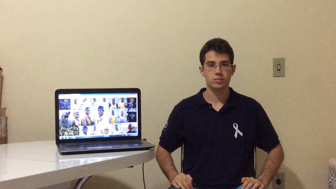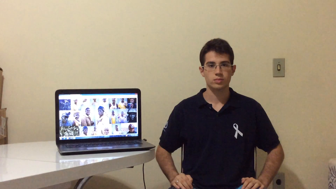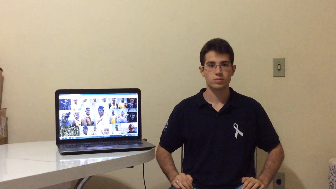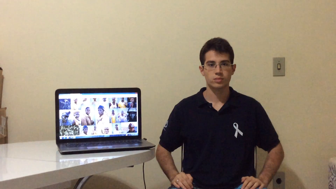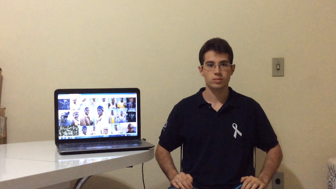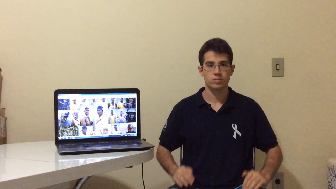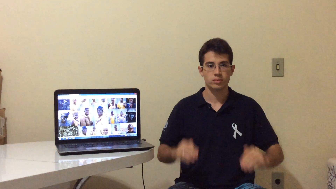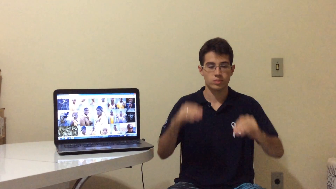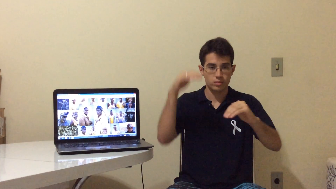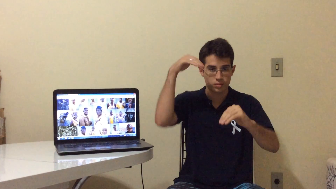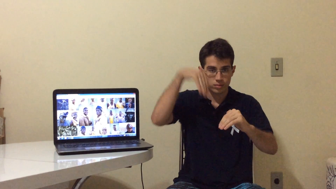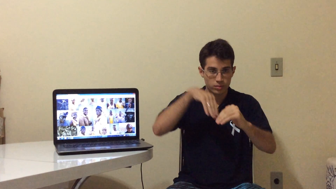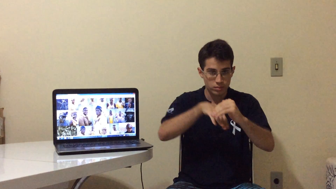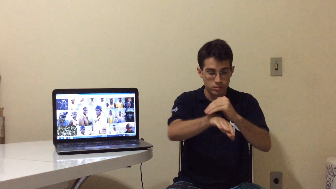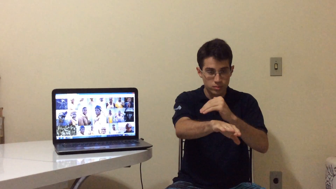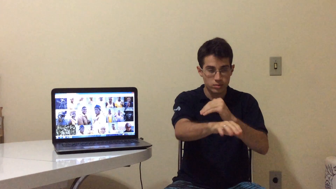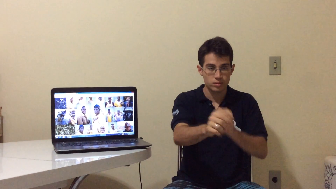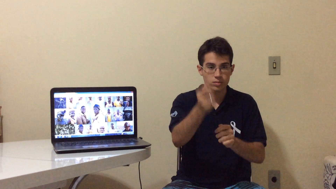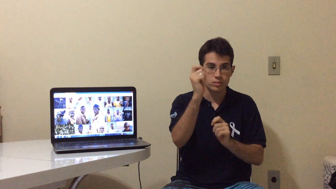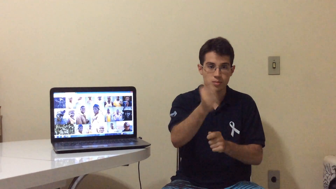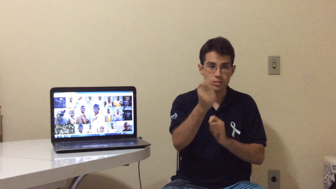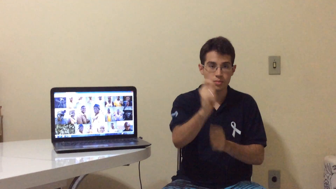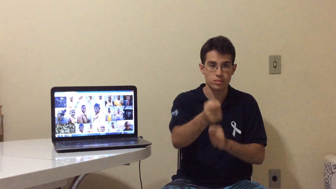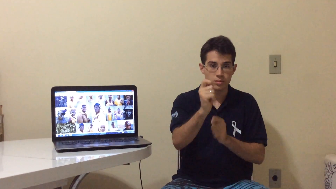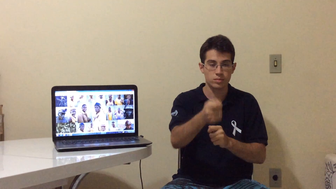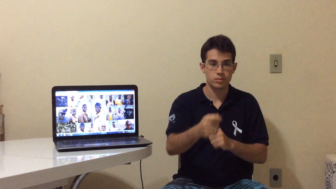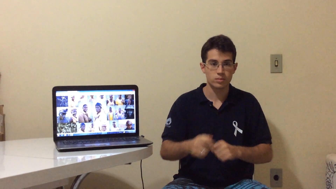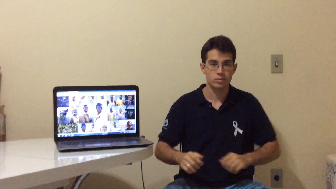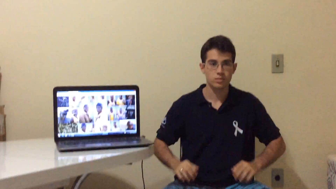miner